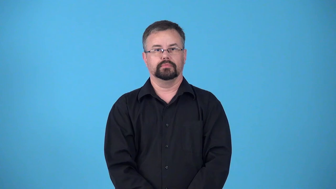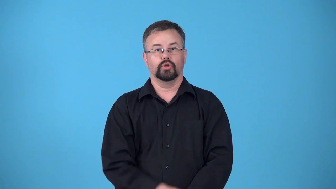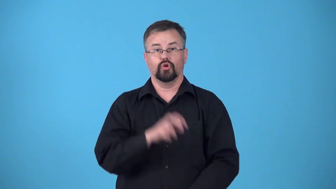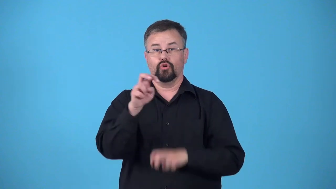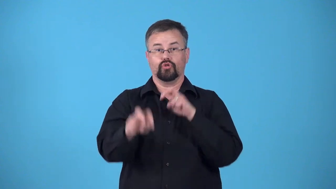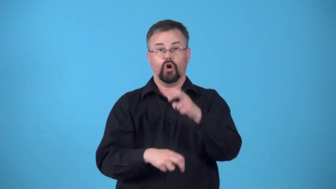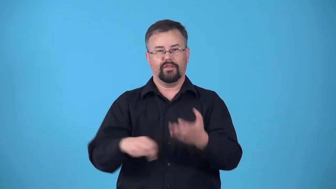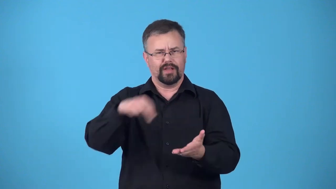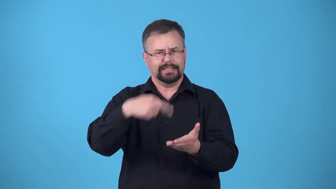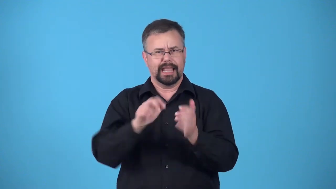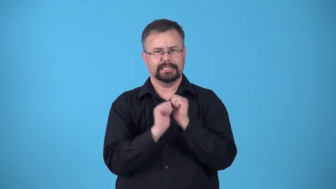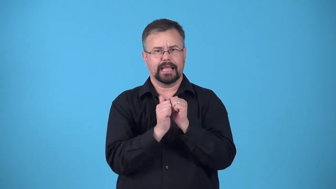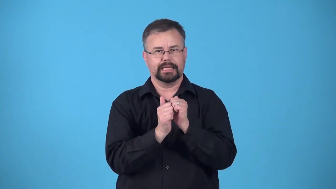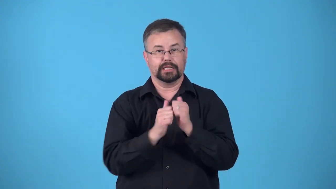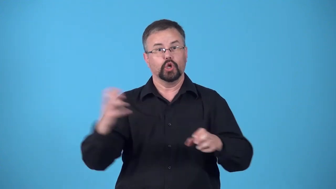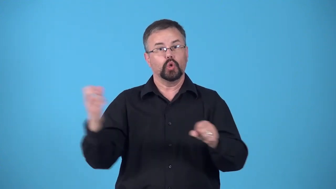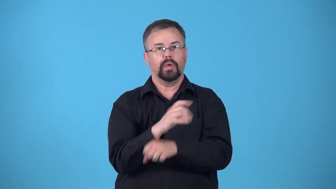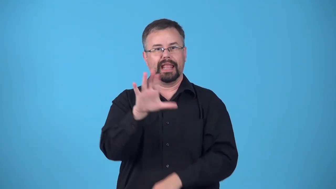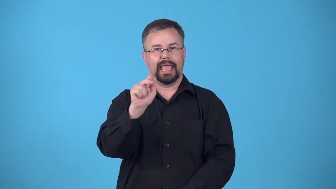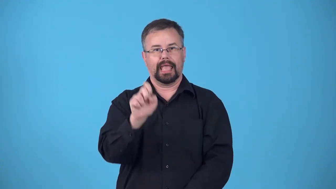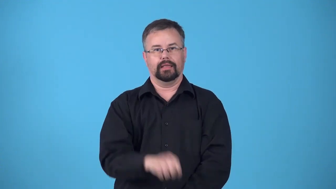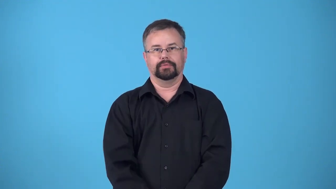cakewalk